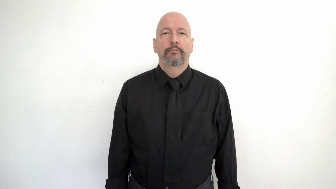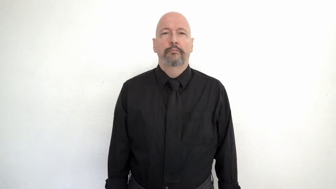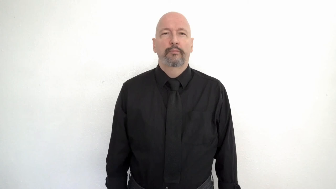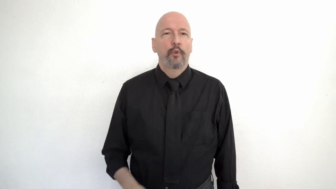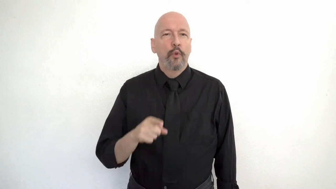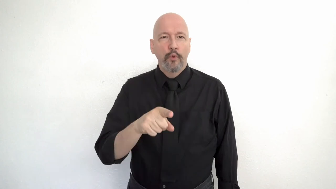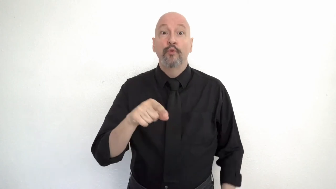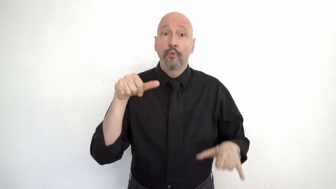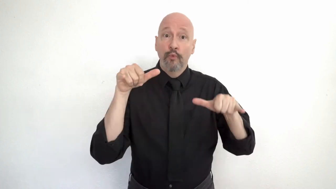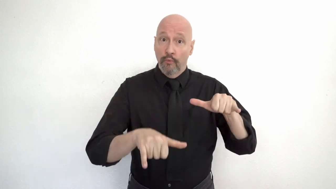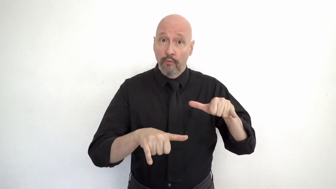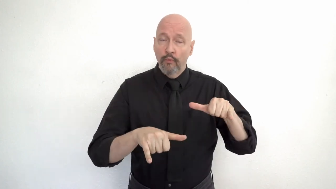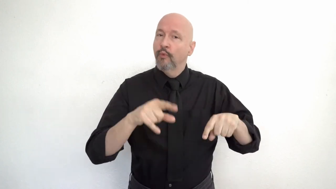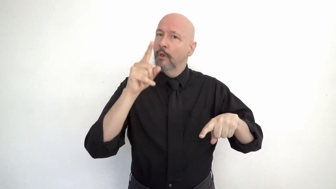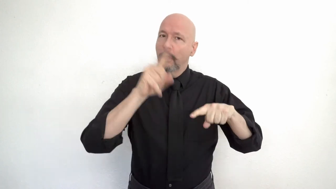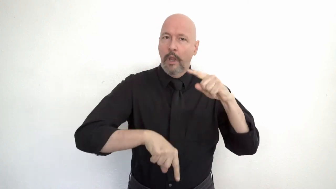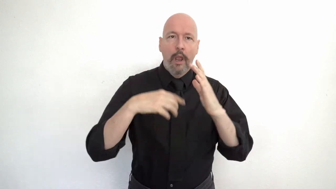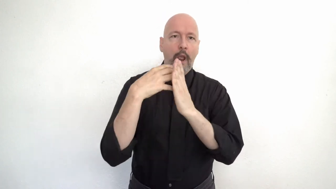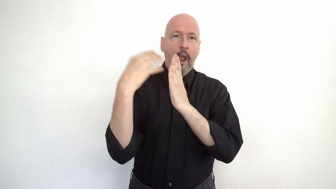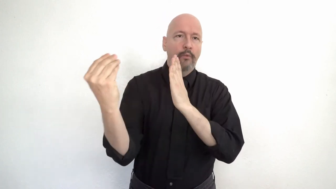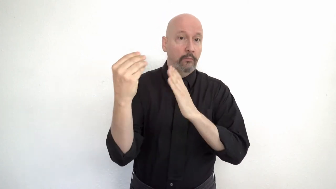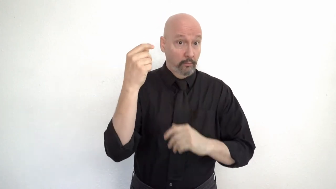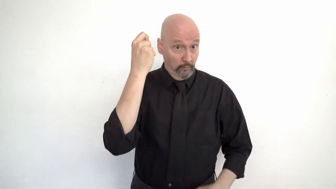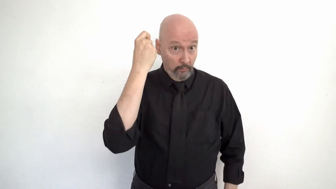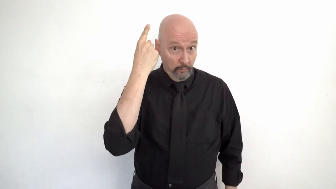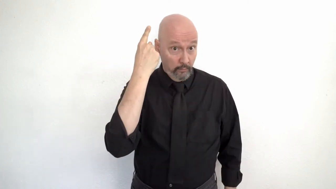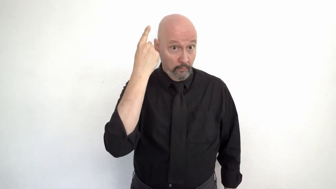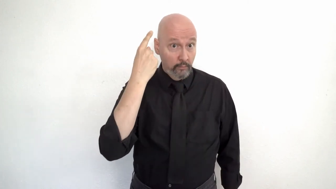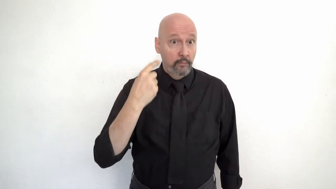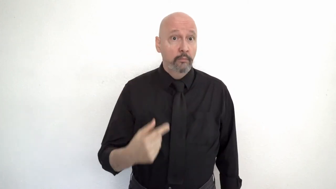YOU STAY! CAN’T go-OUT, UNDERSTAND?